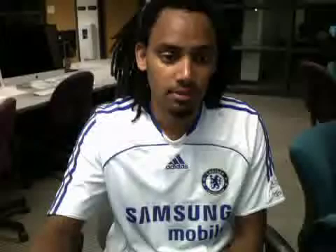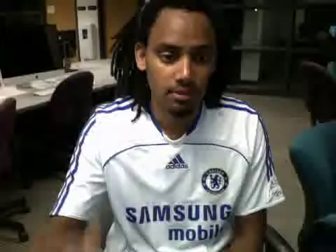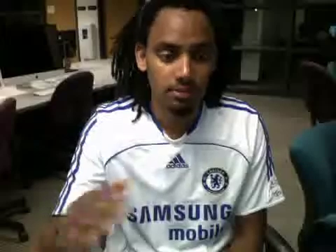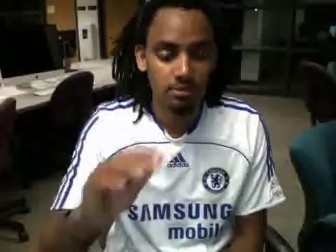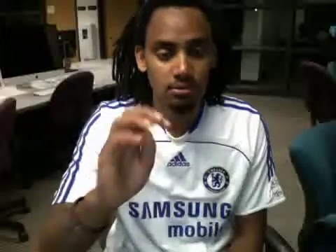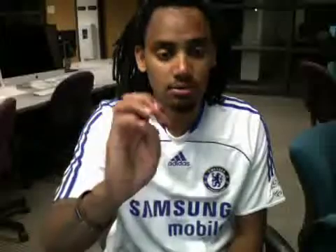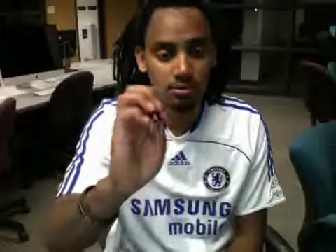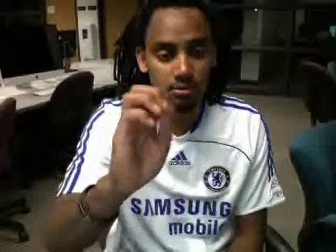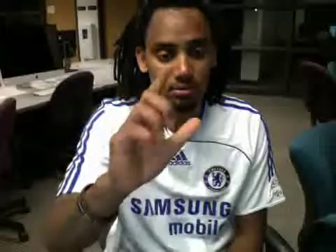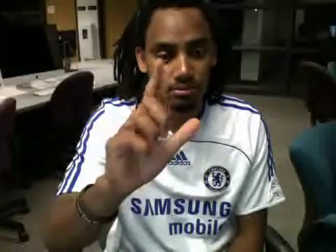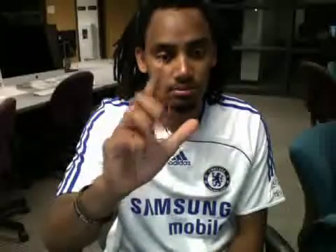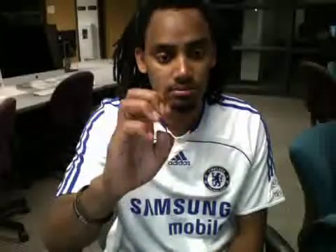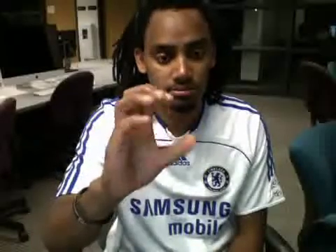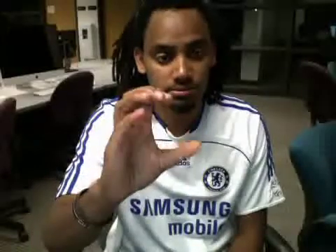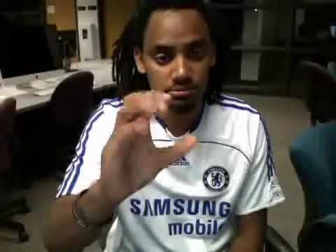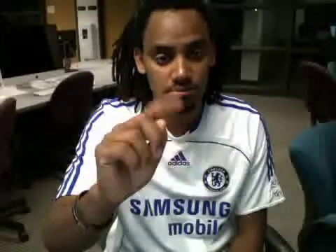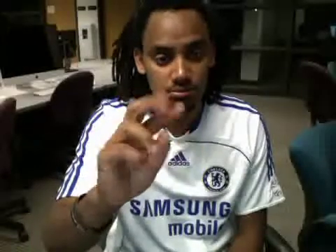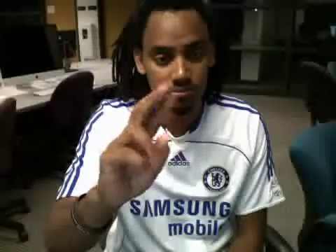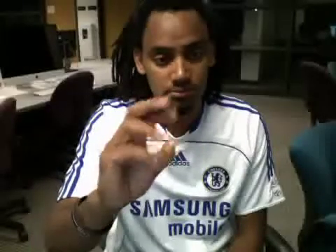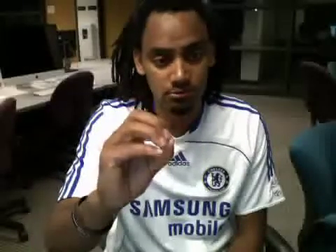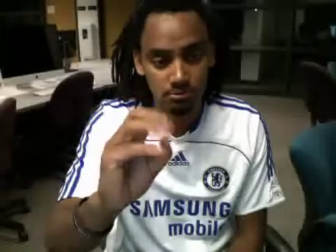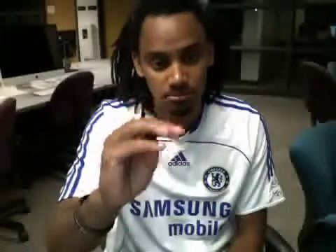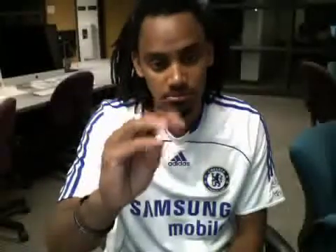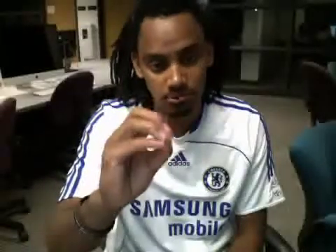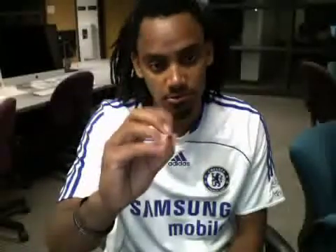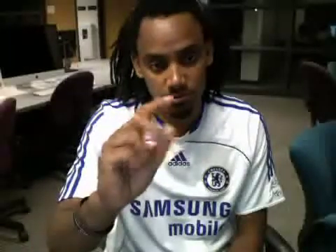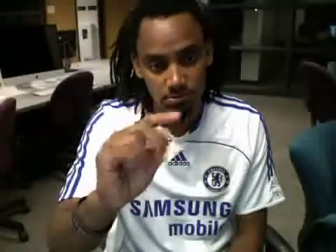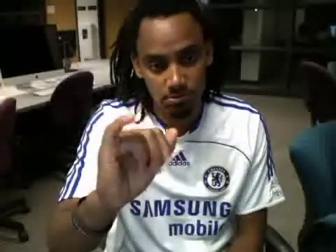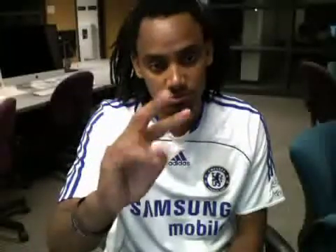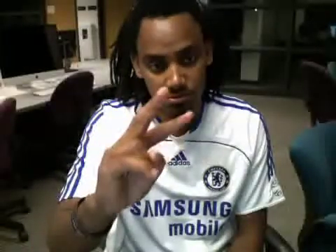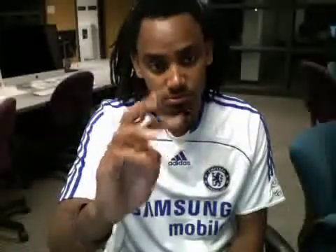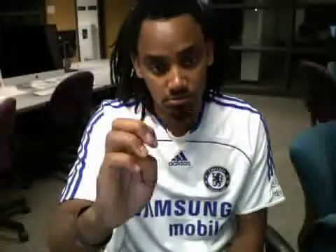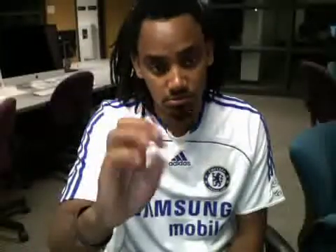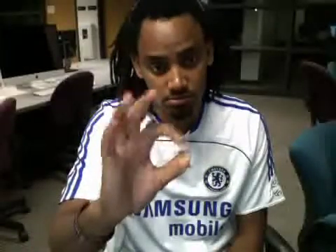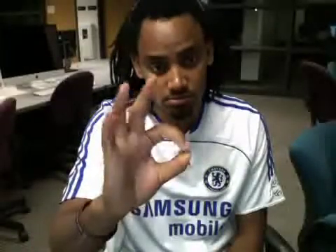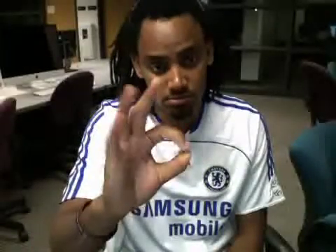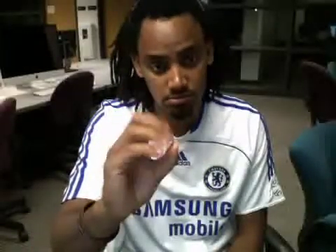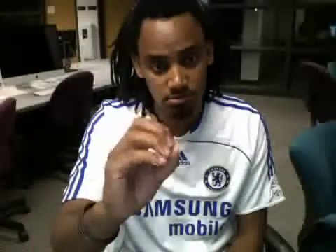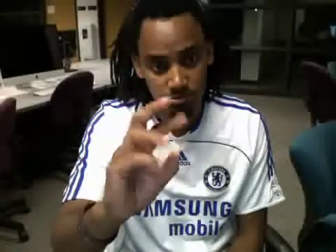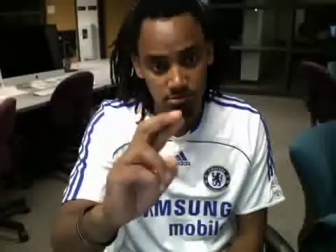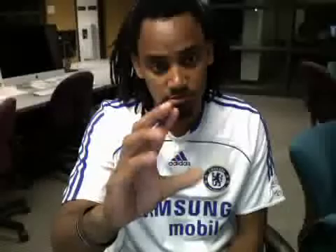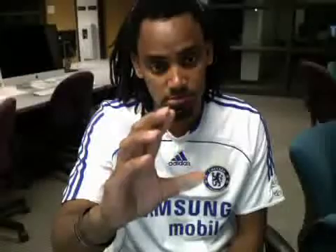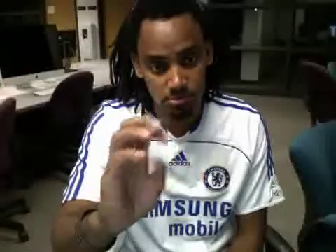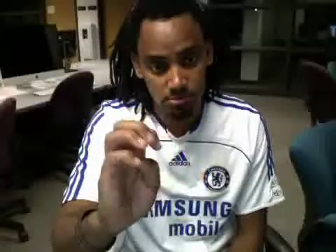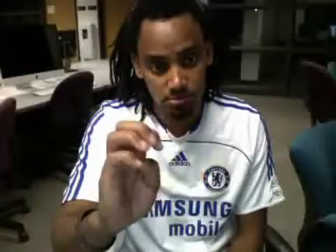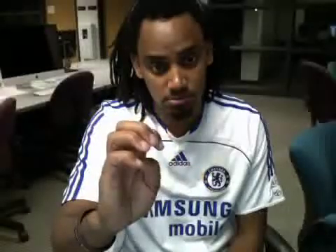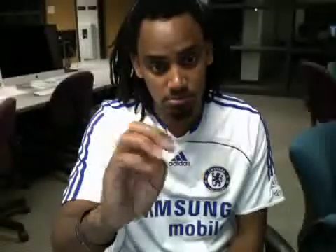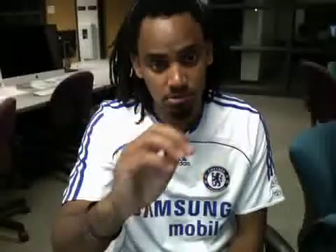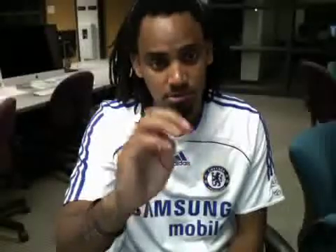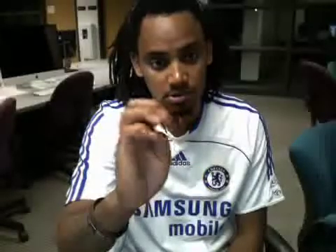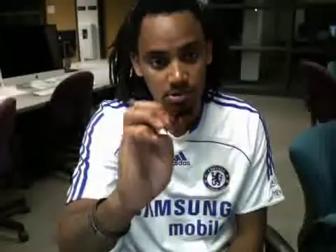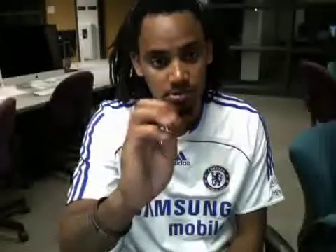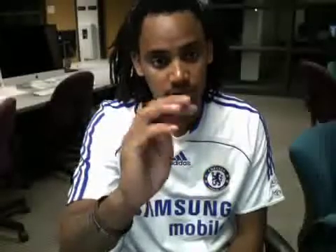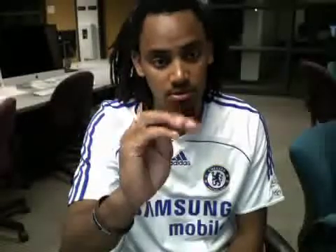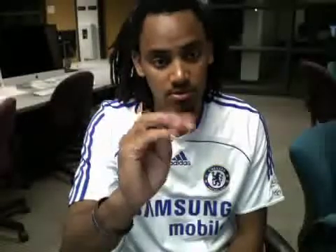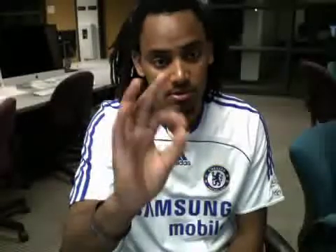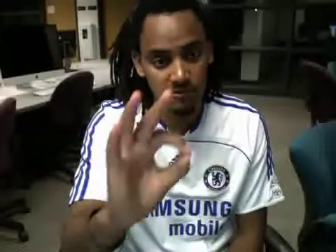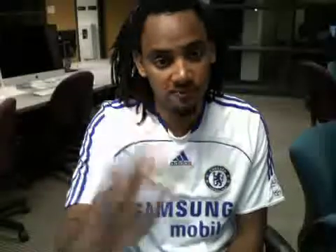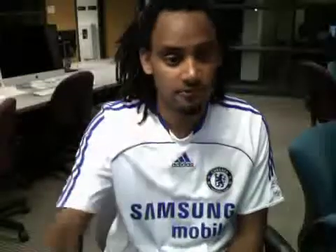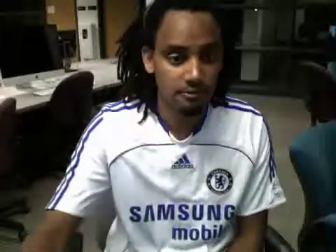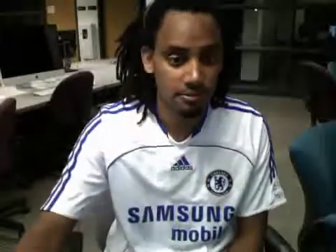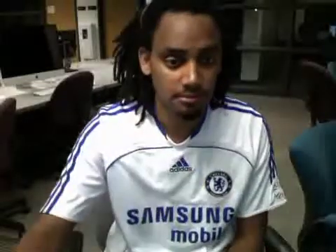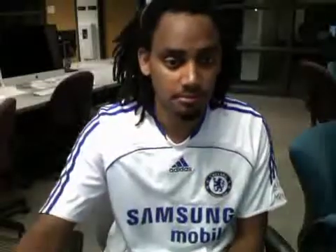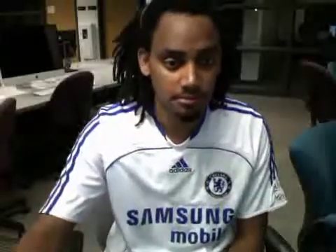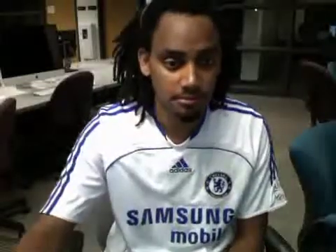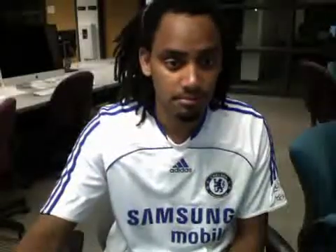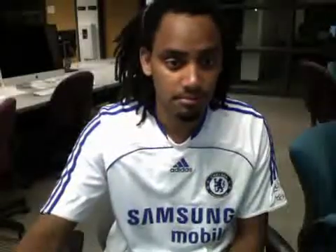Electromotive Force (emf)